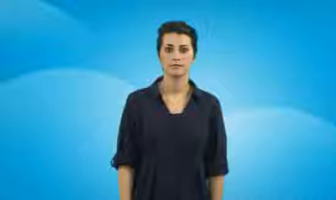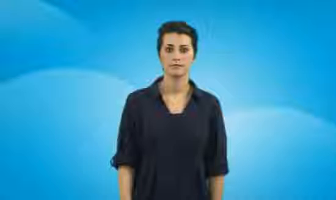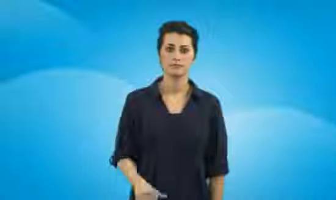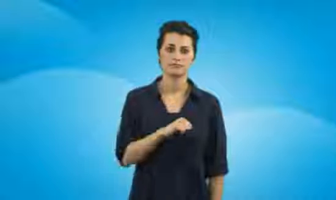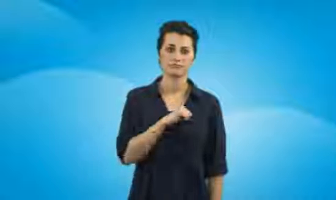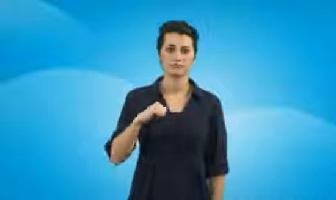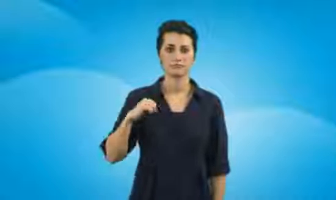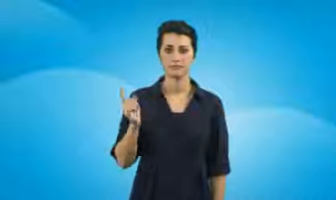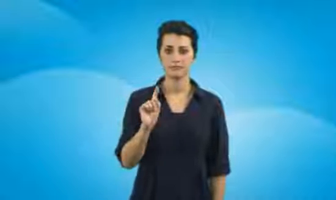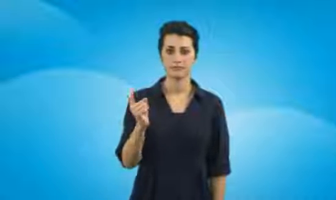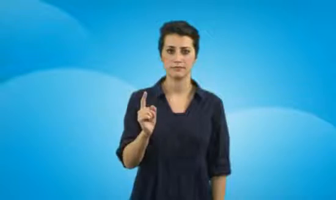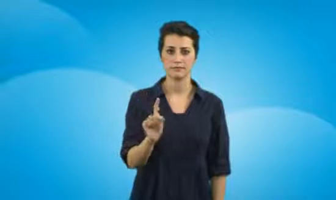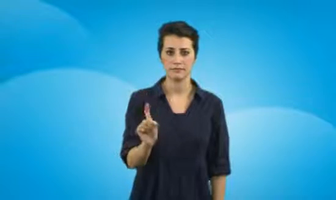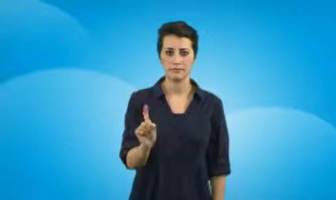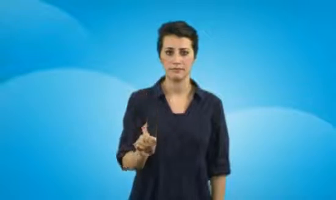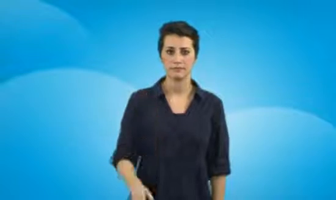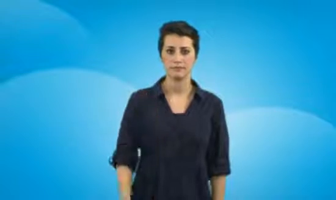Seed